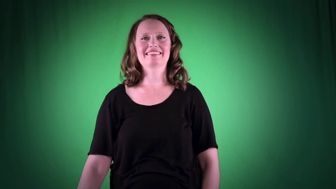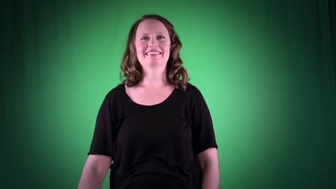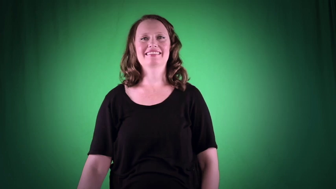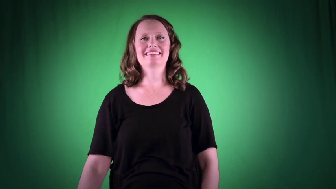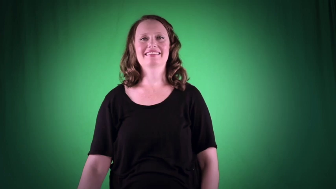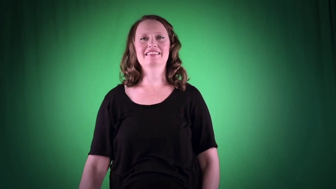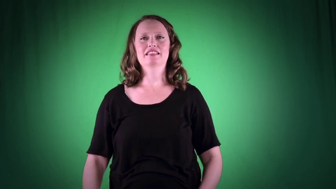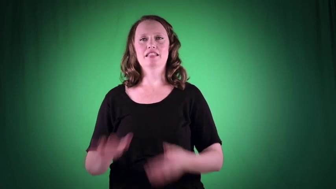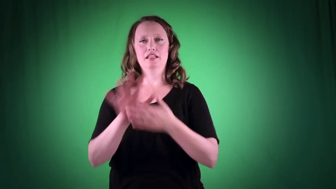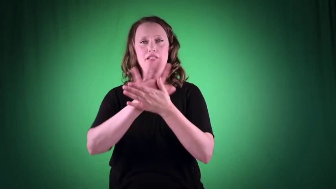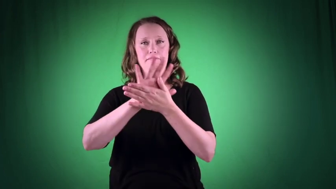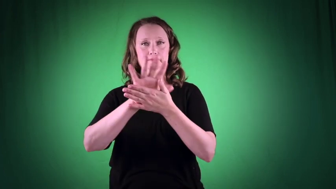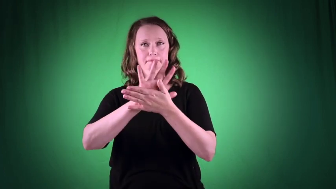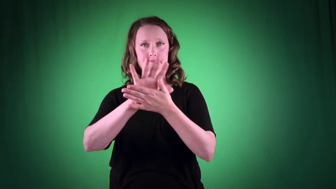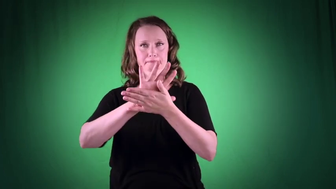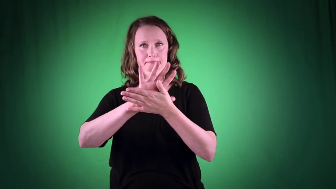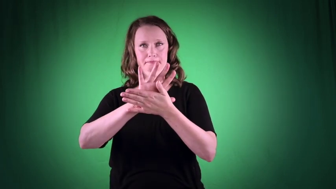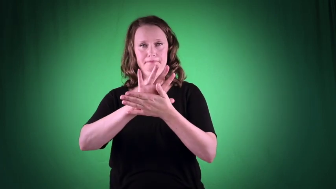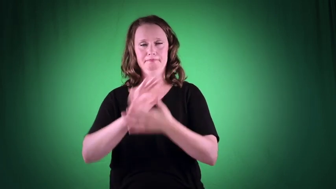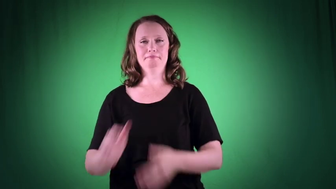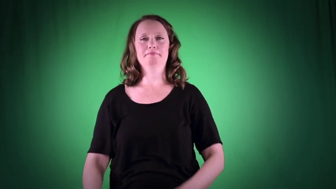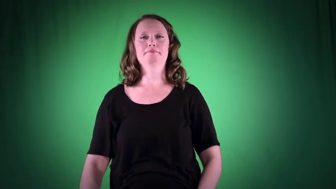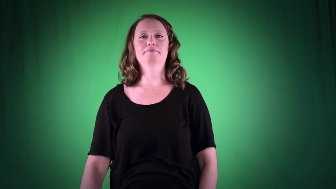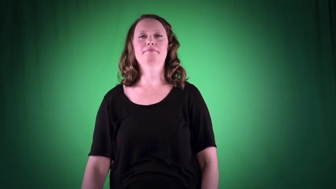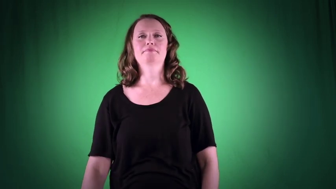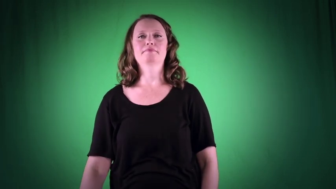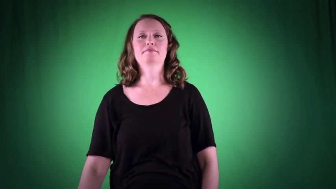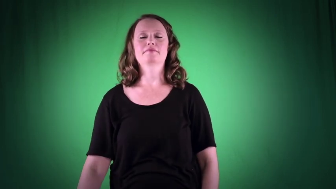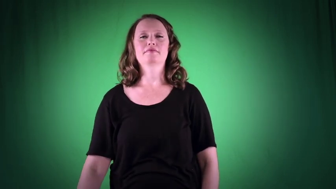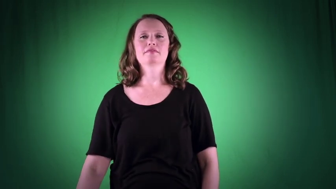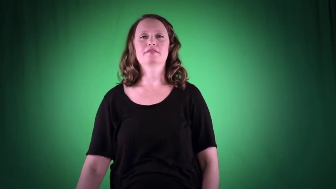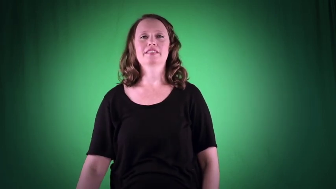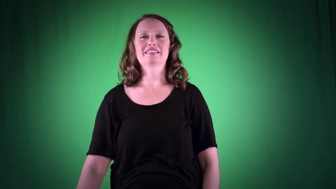Cheese